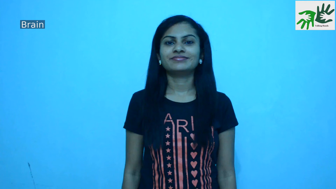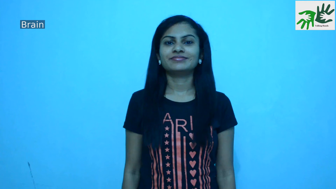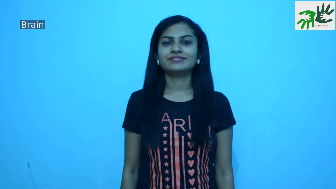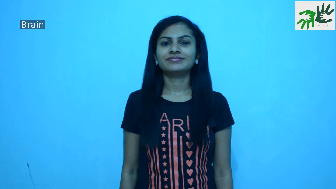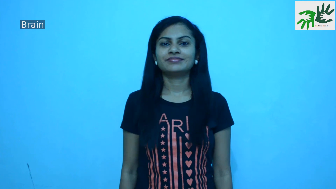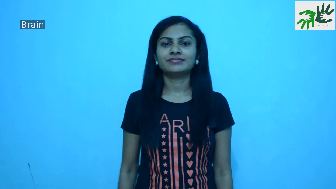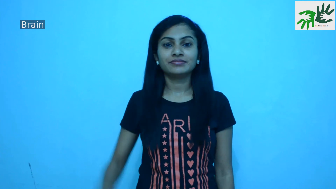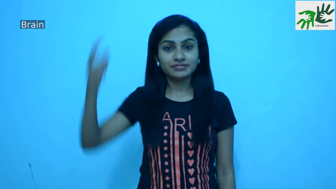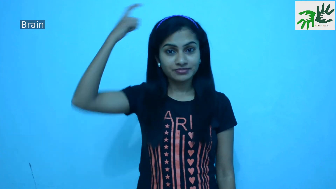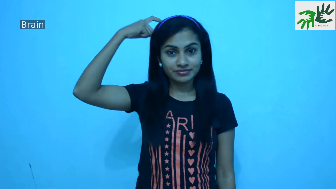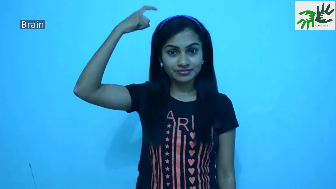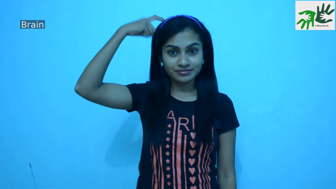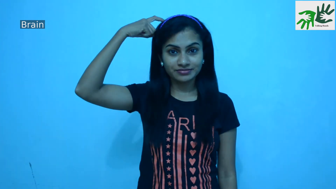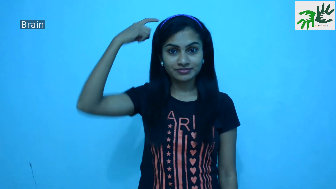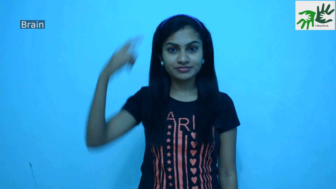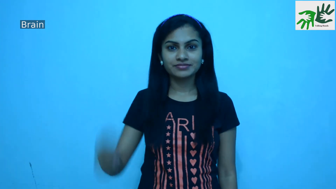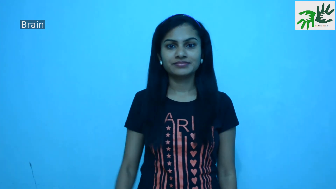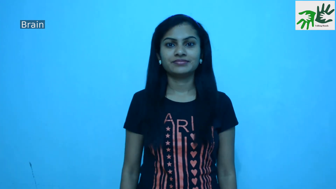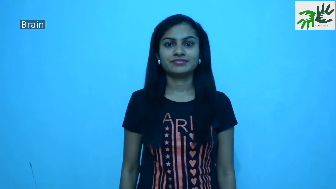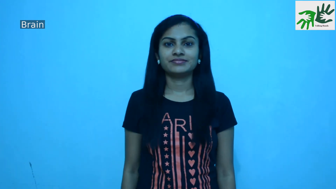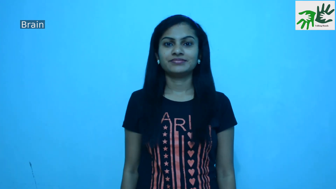Brain